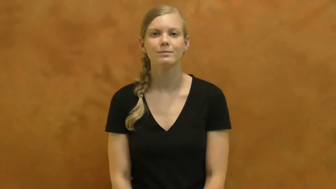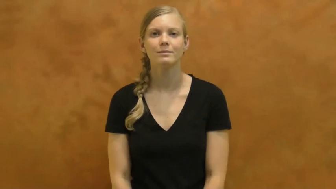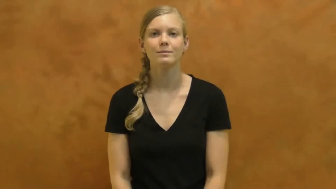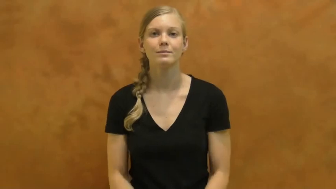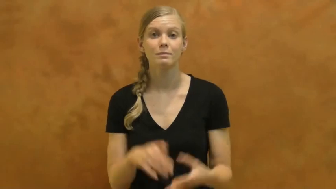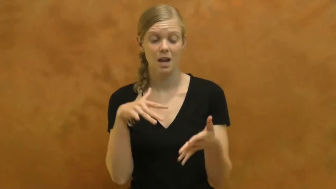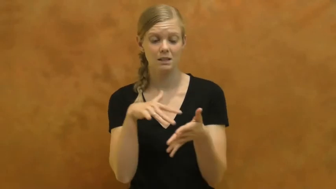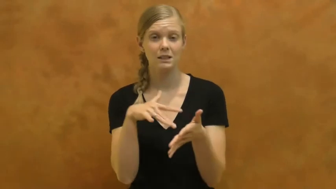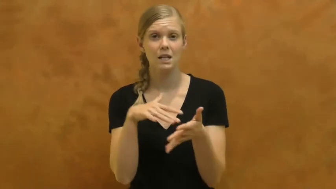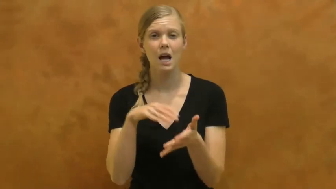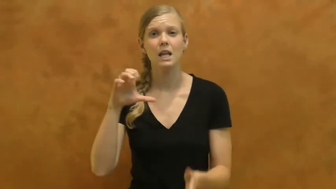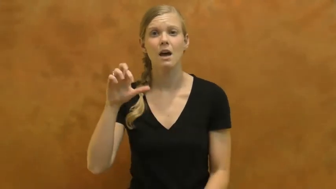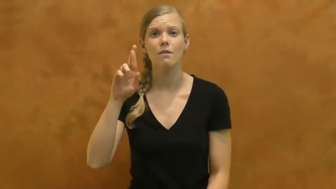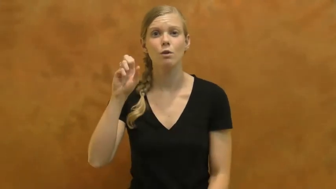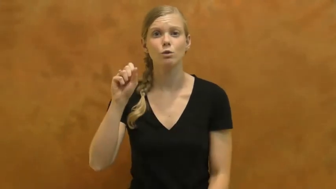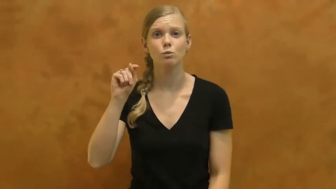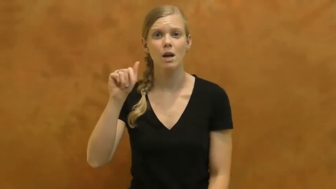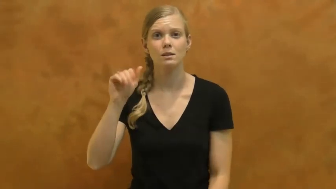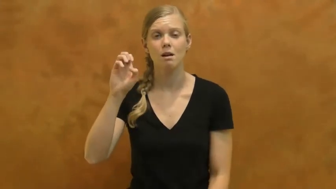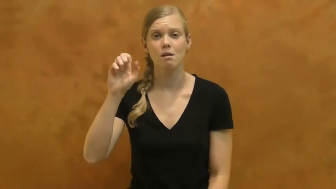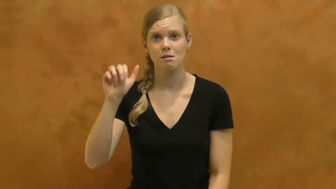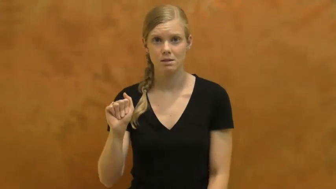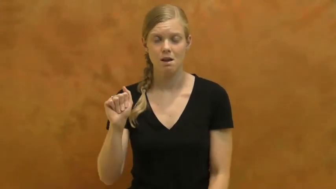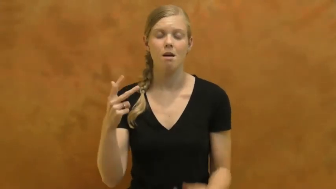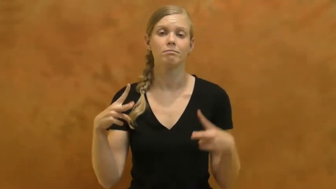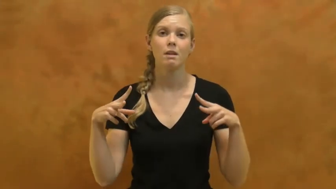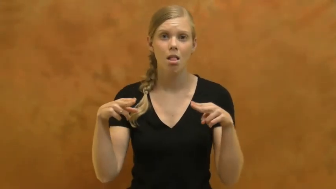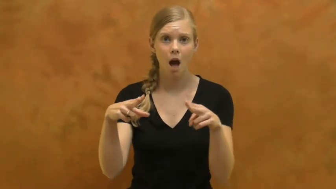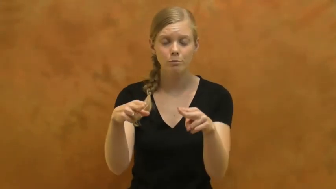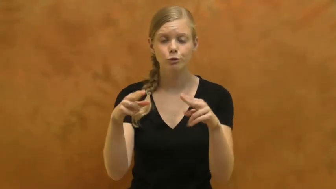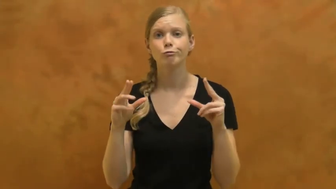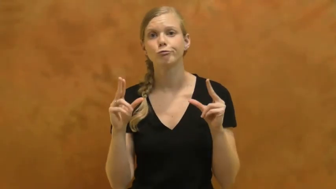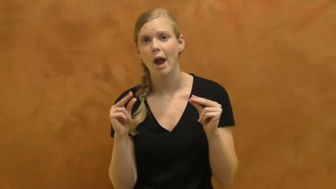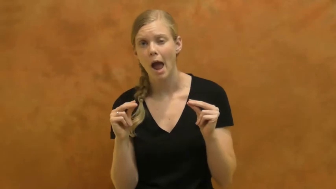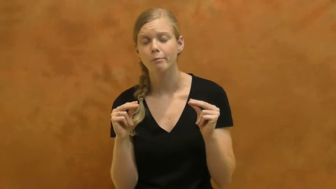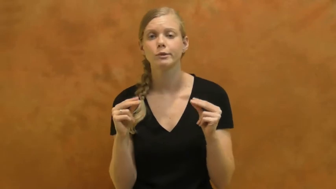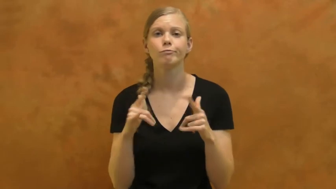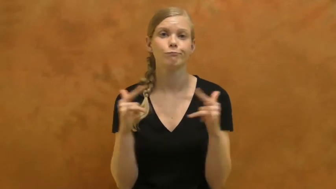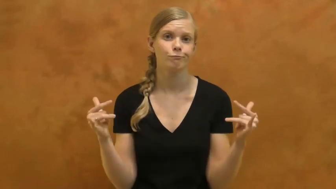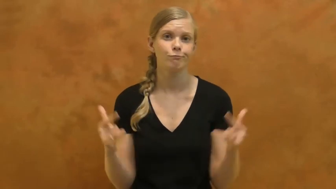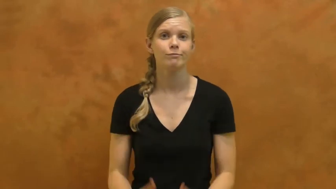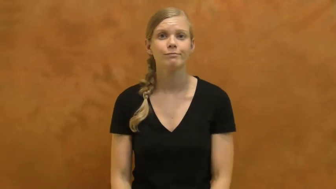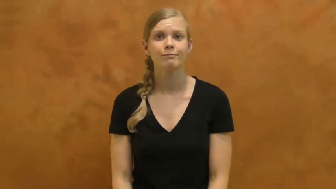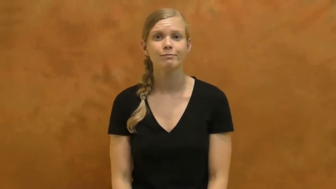carcinology